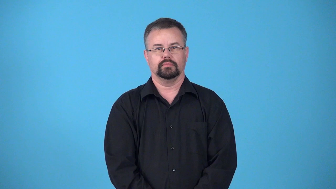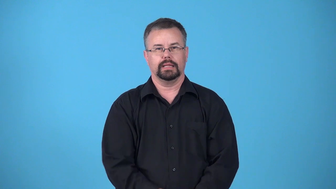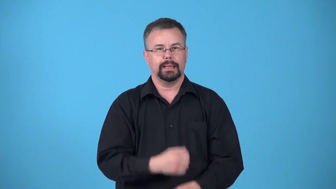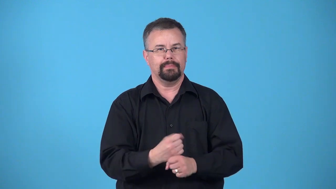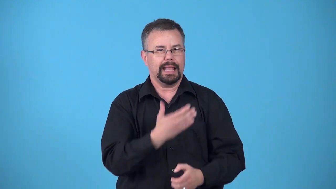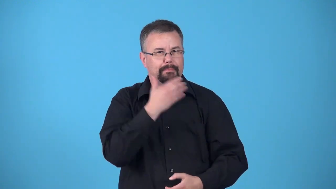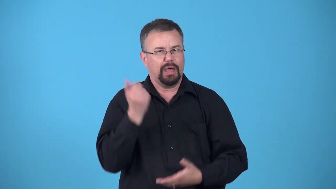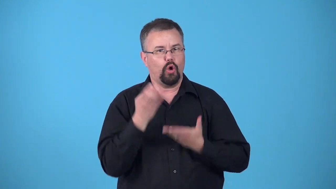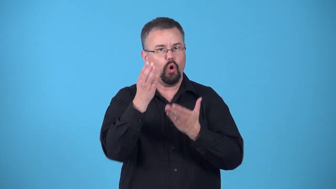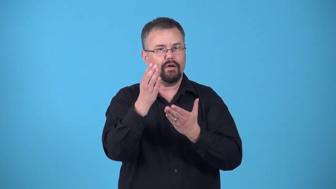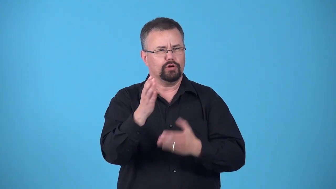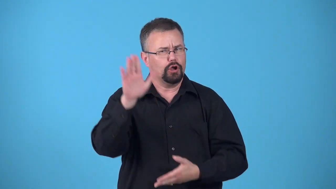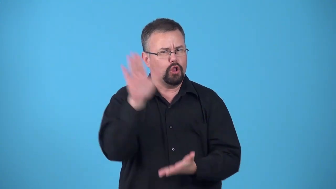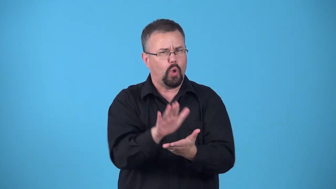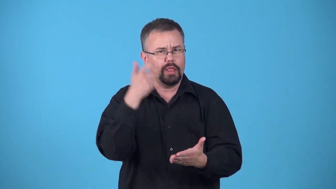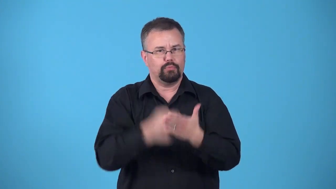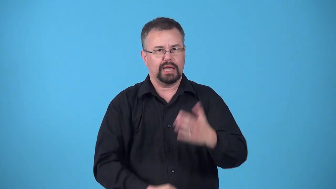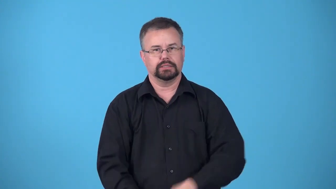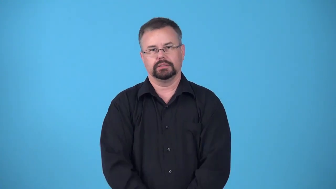sharpen your pencil